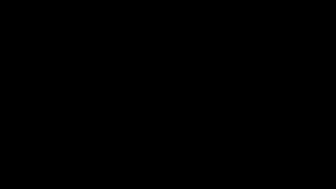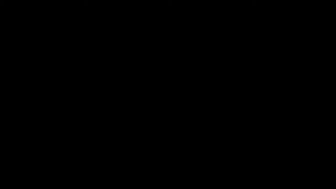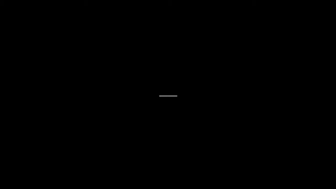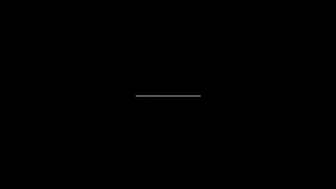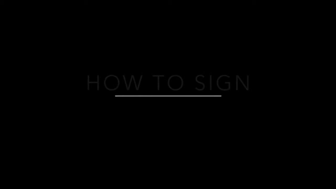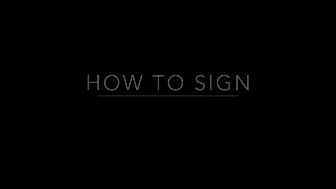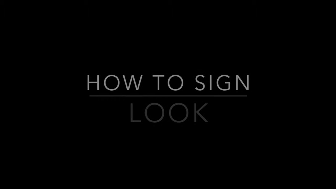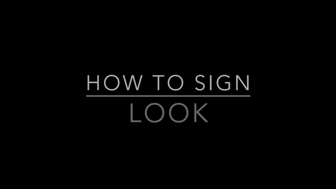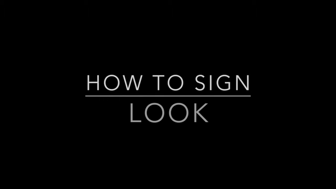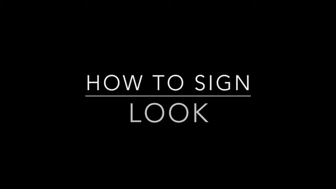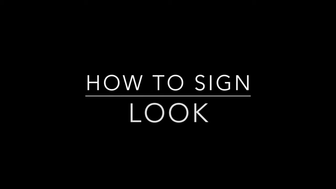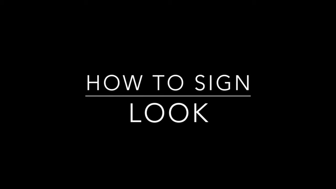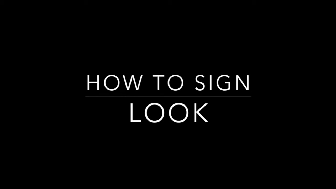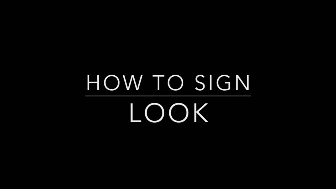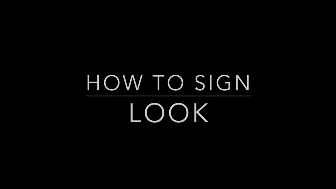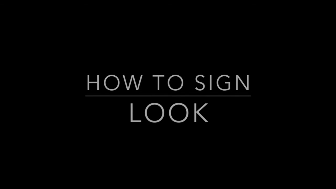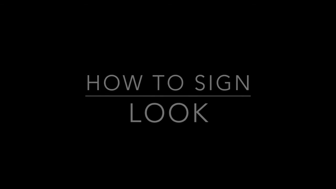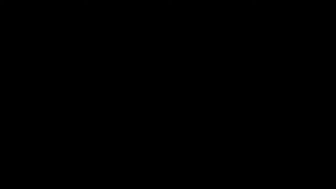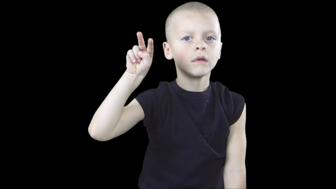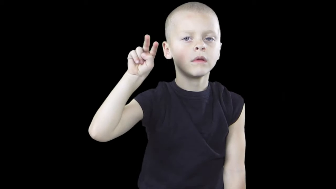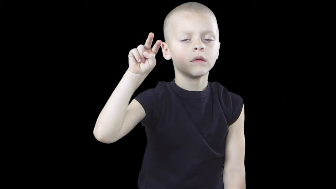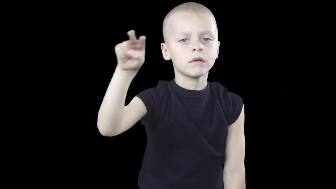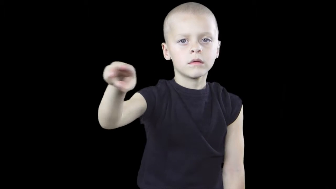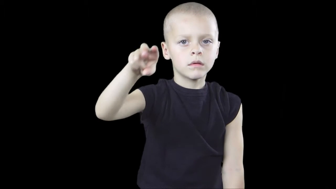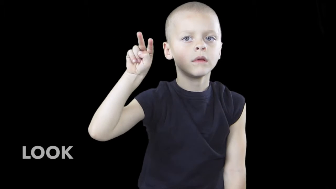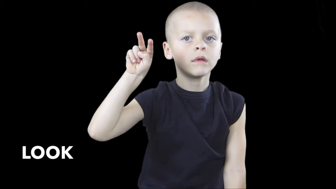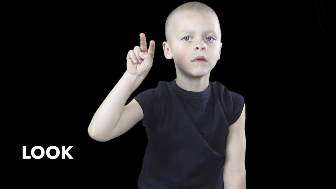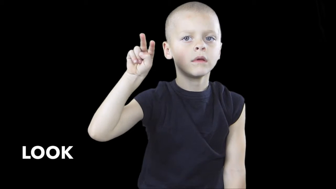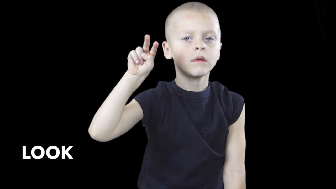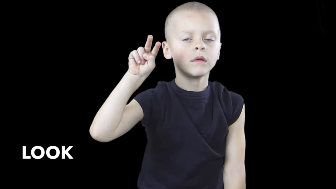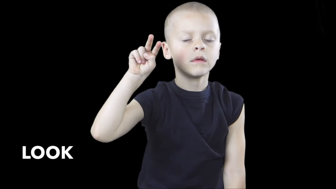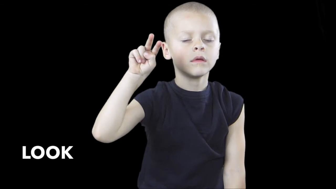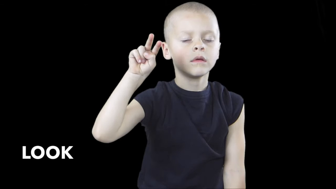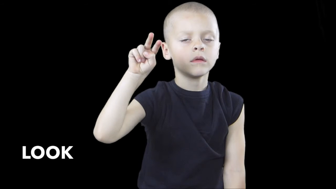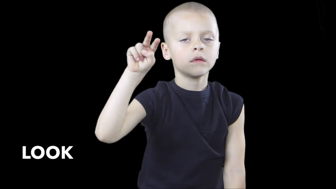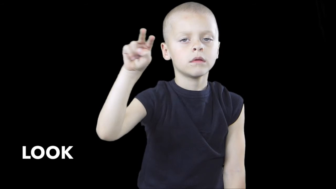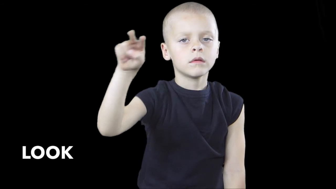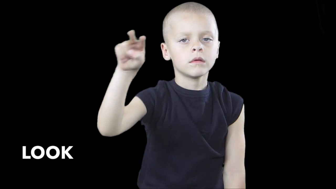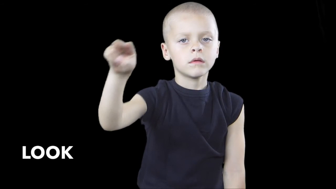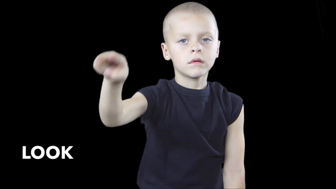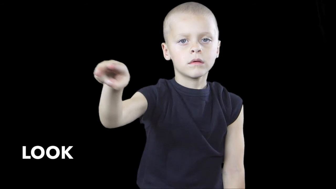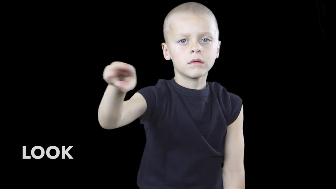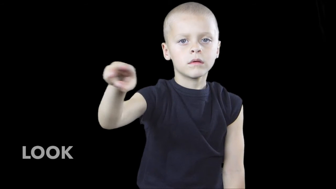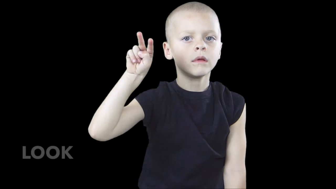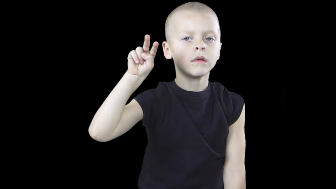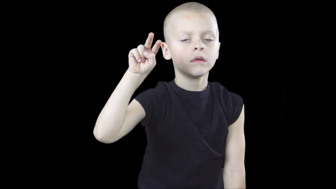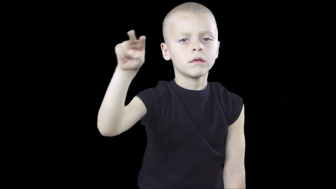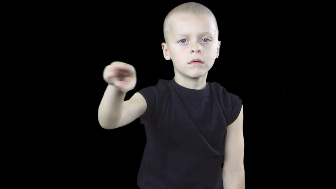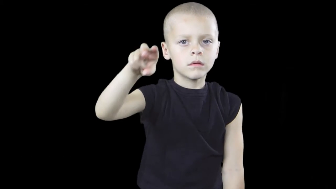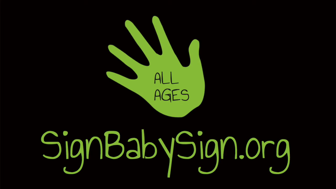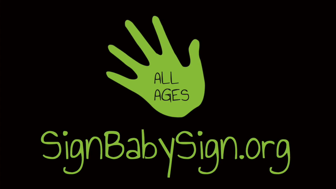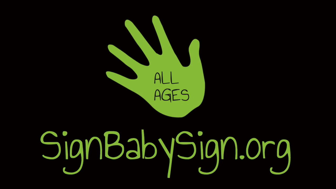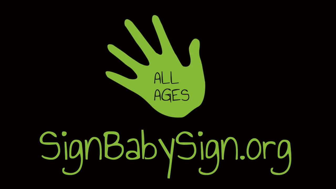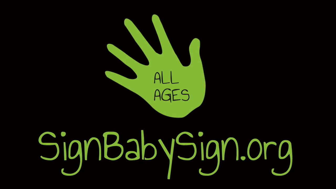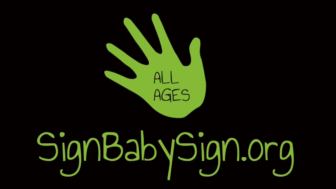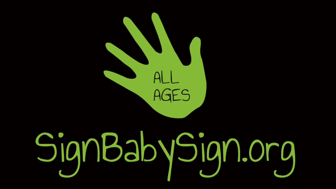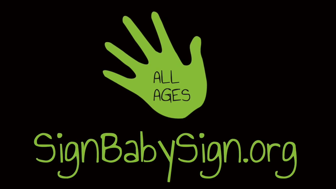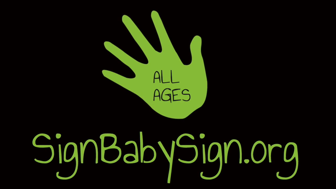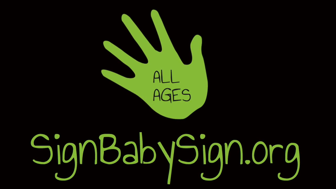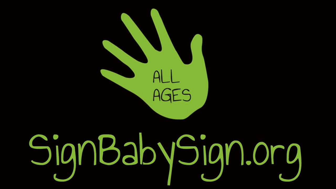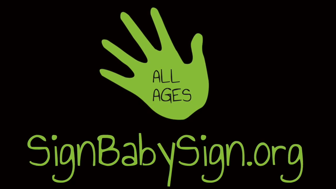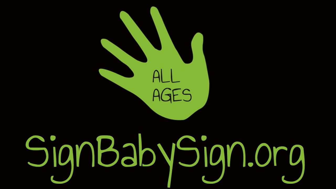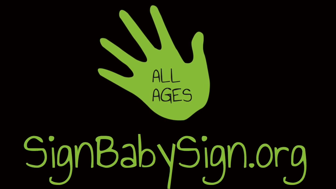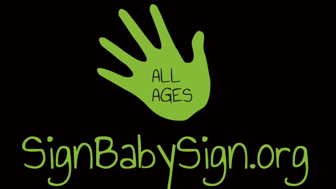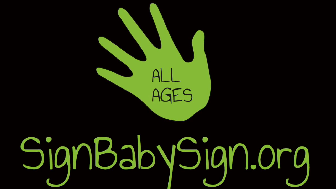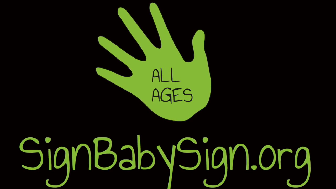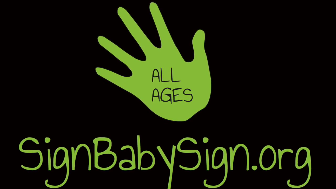Look